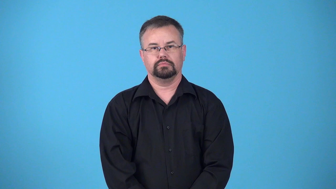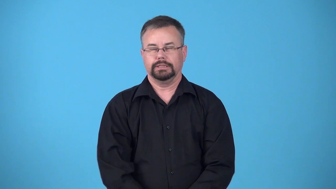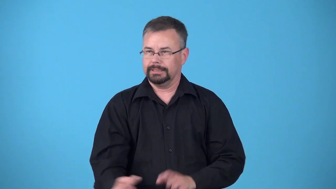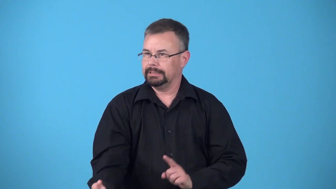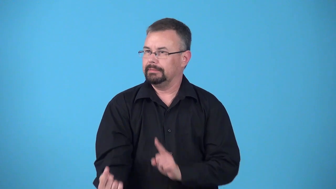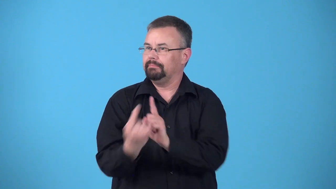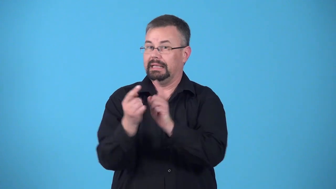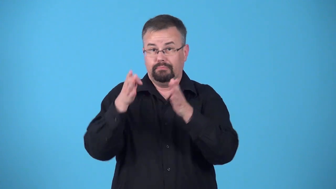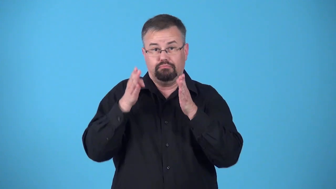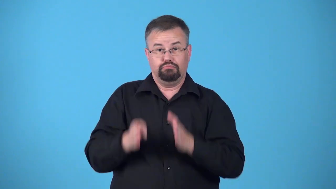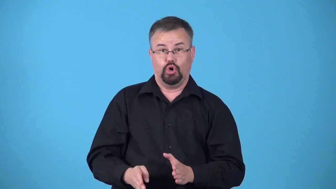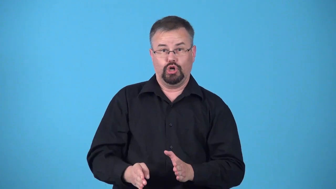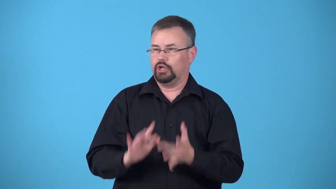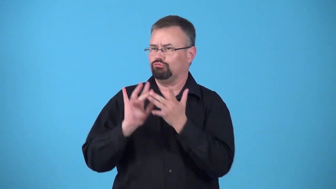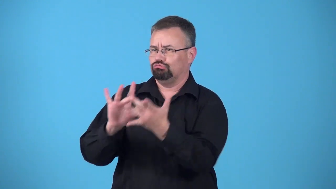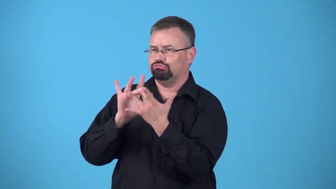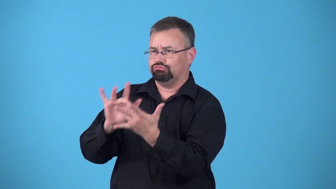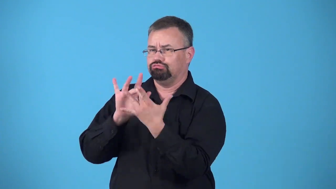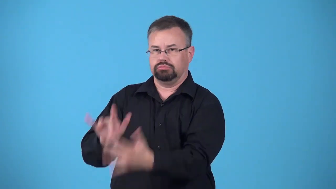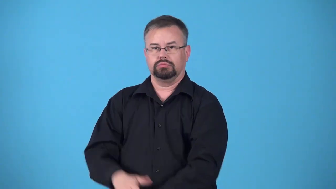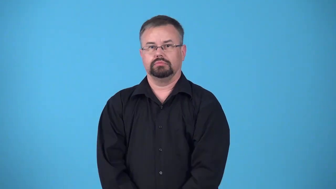meet and greet